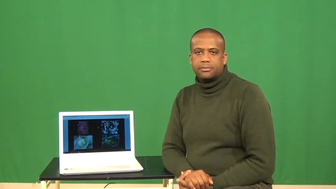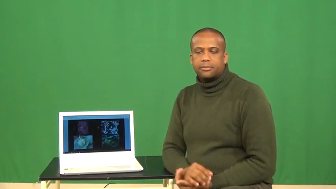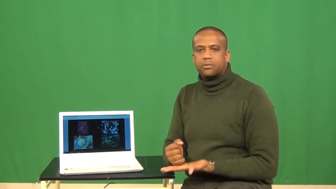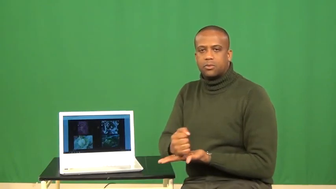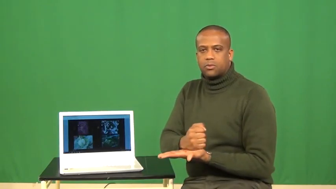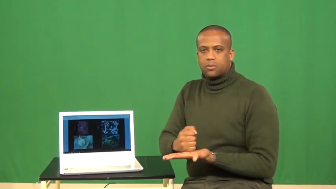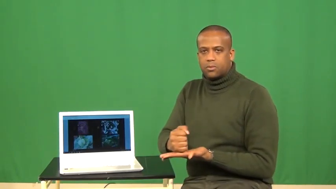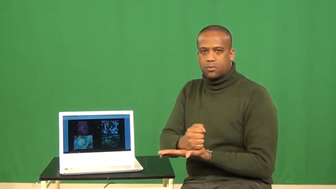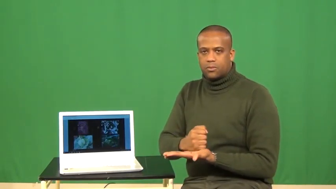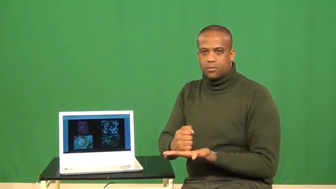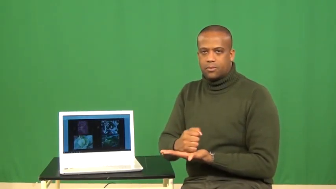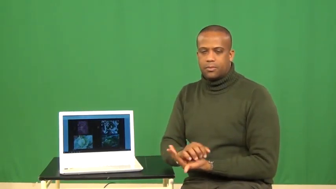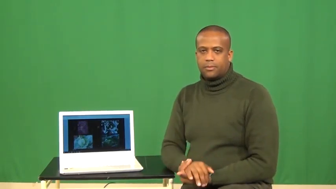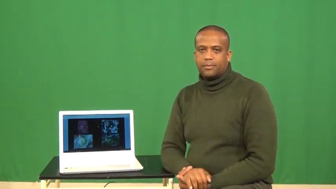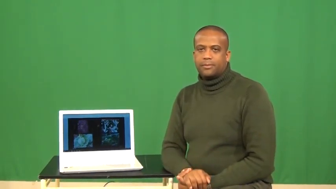cabbage